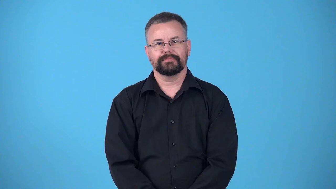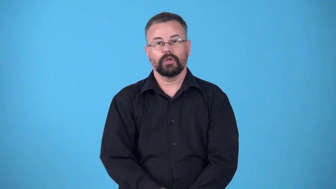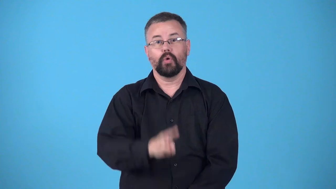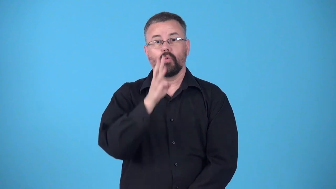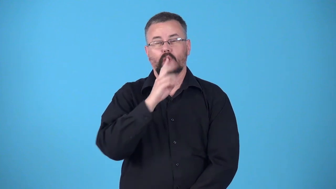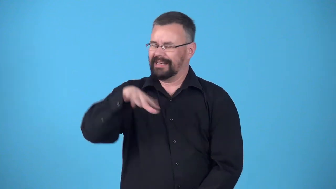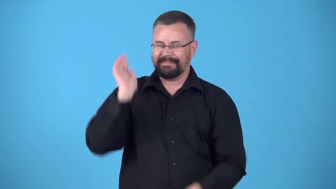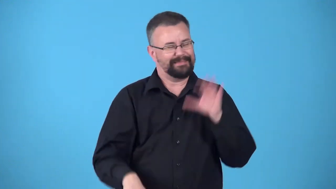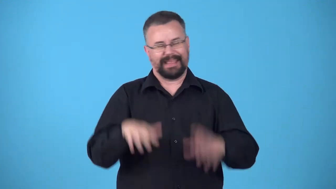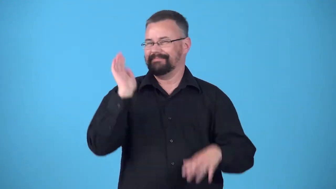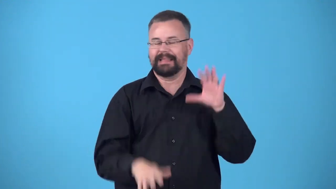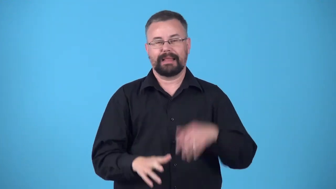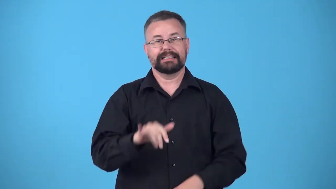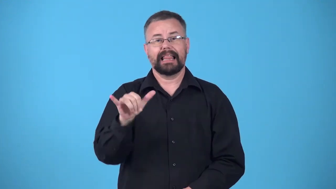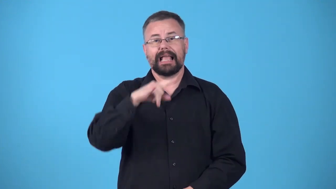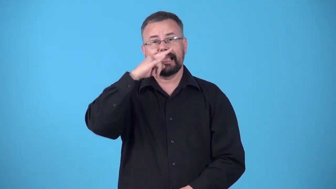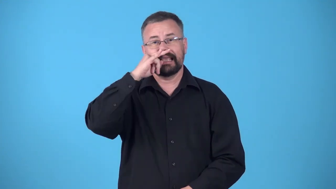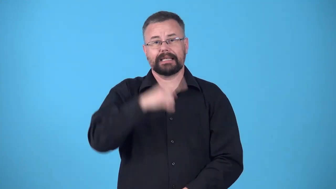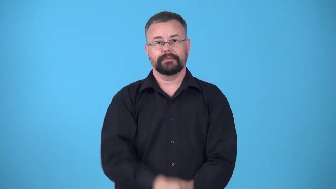dabble